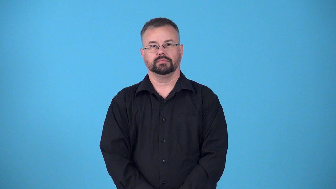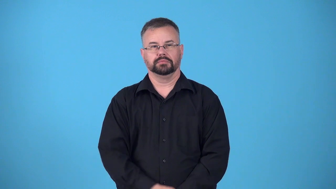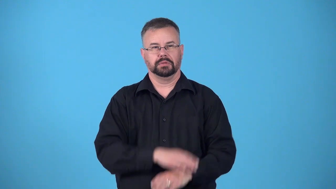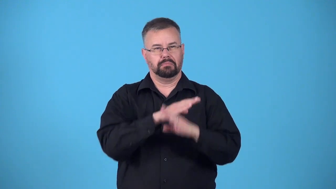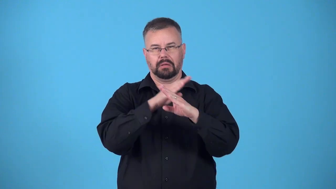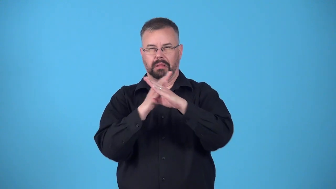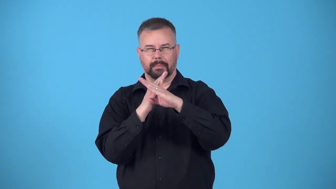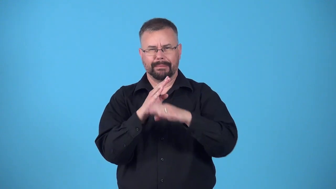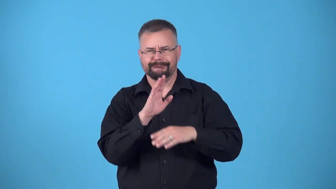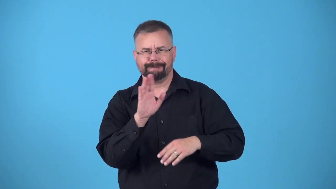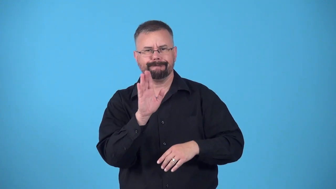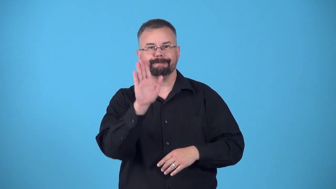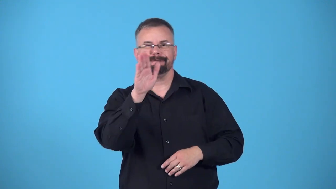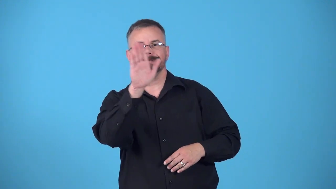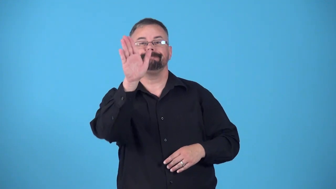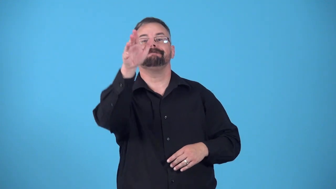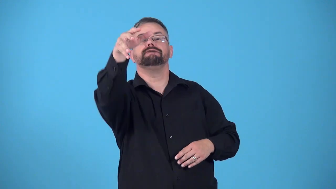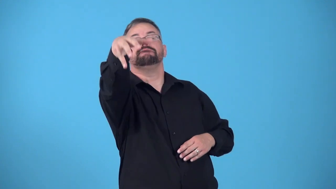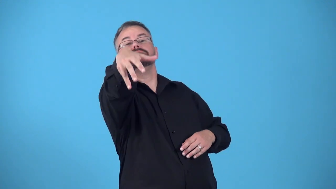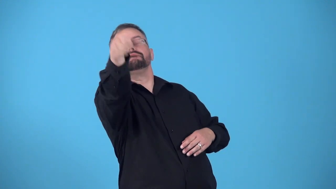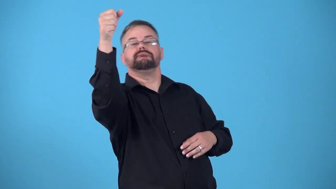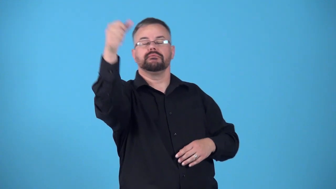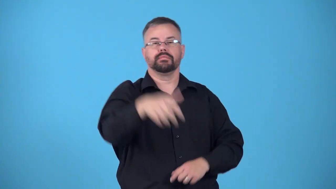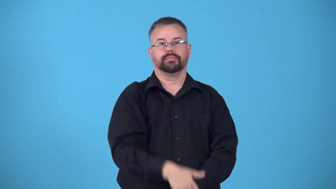reach around